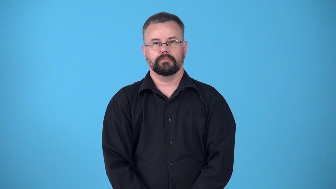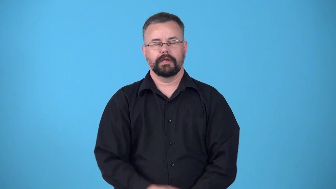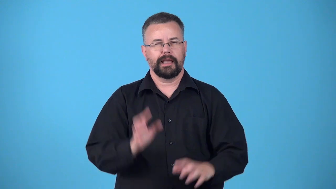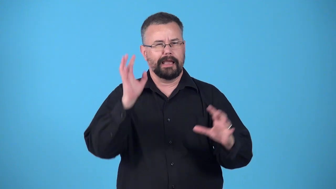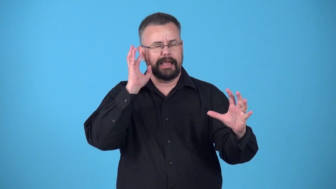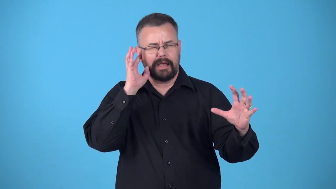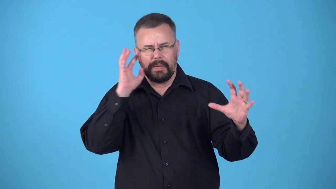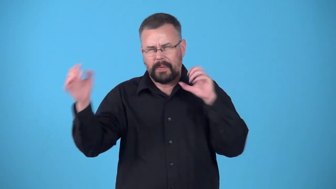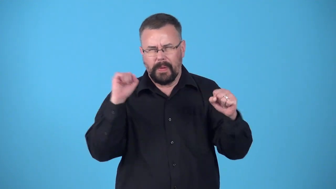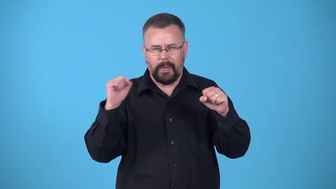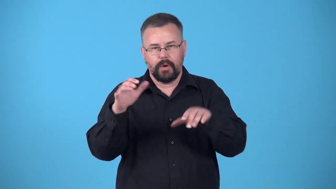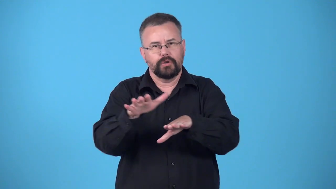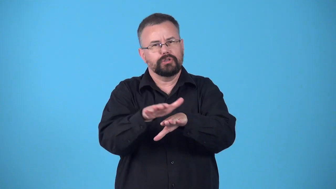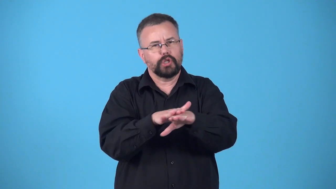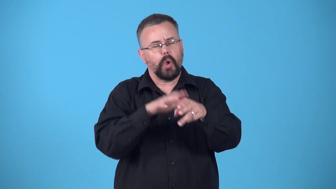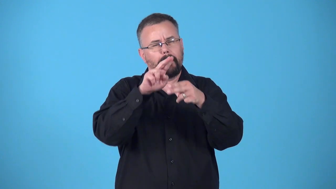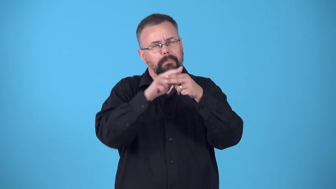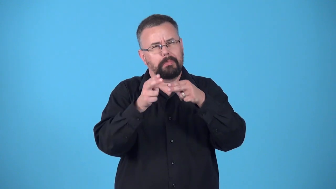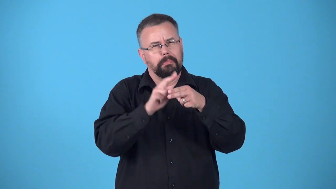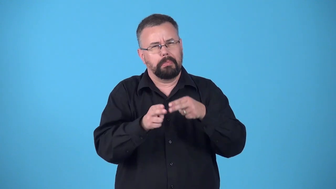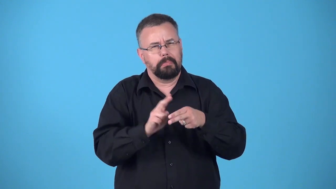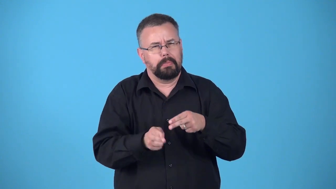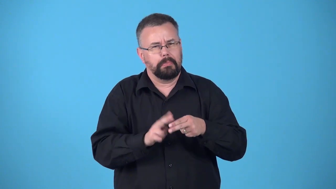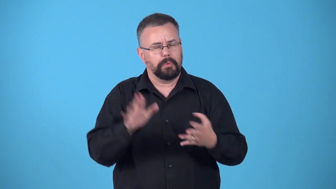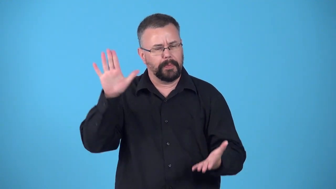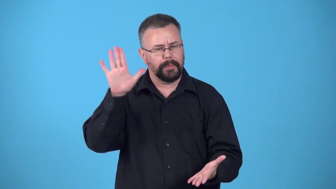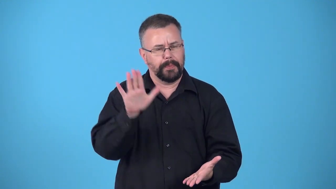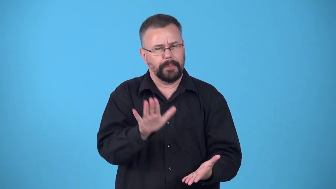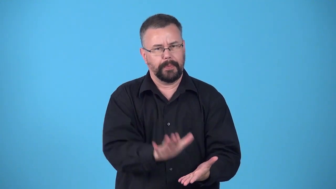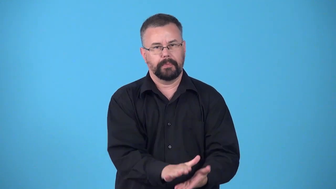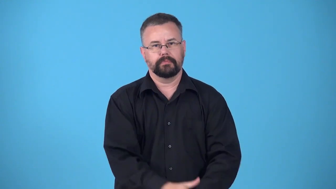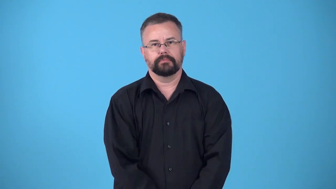decrescendo